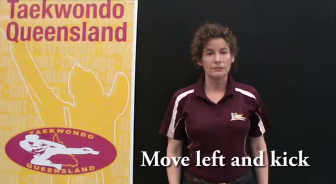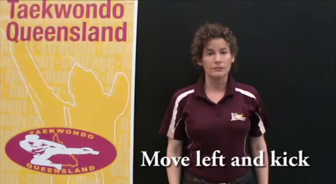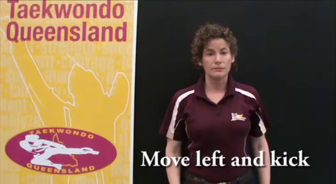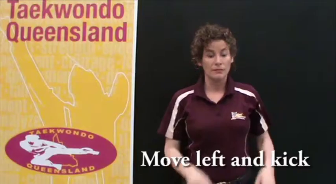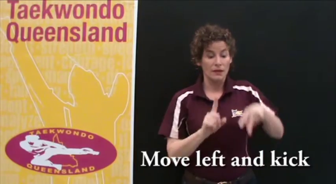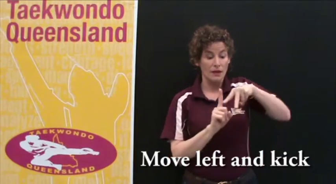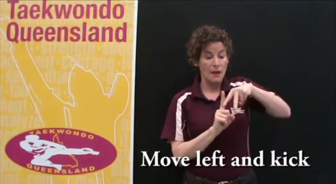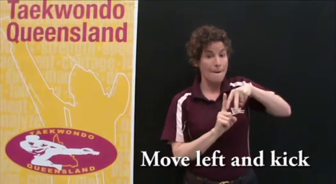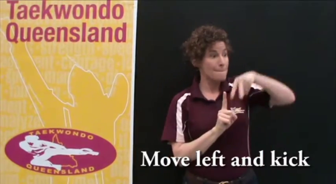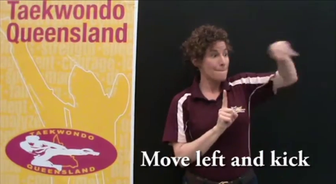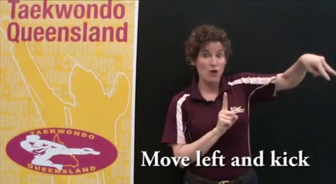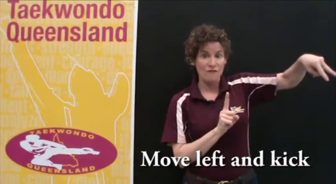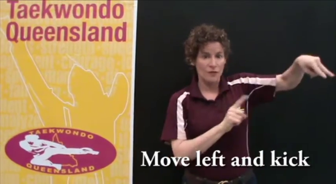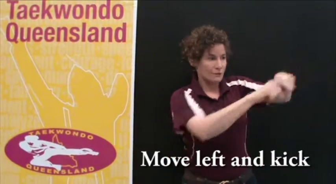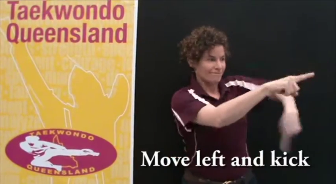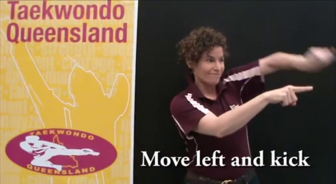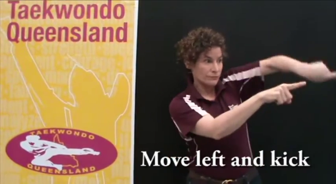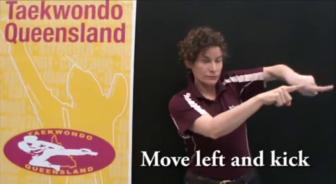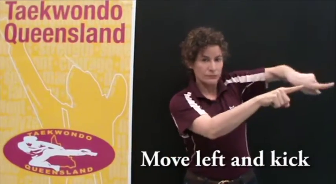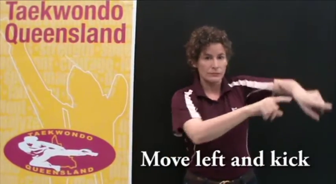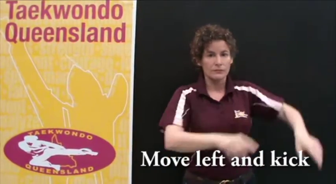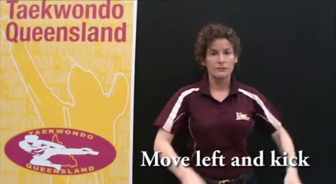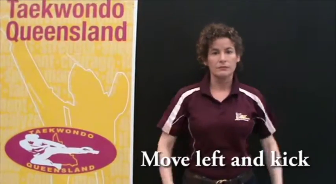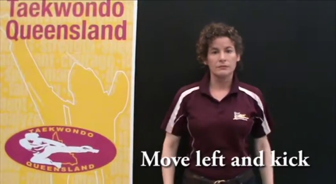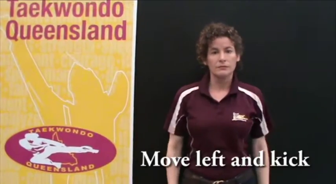Move Left and Kick